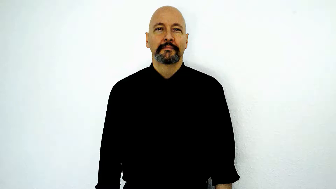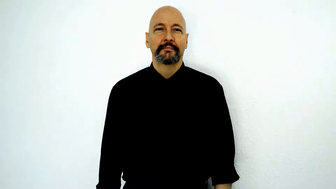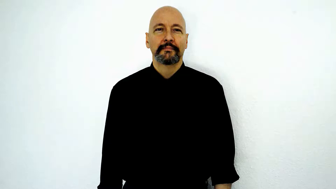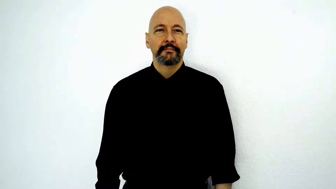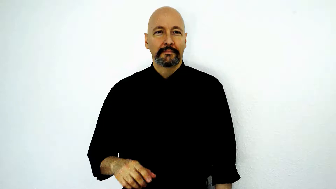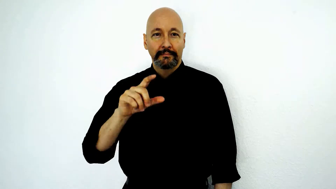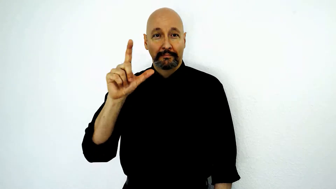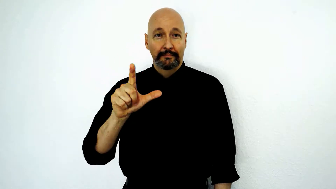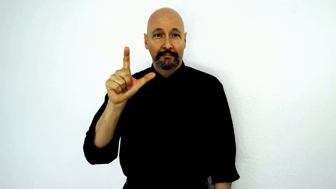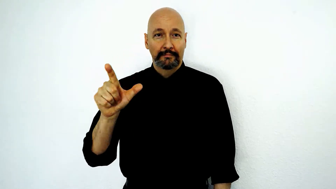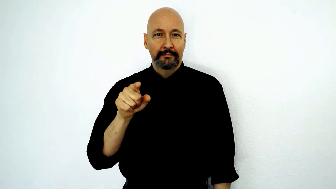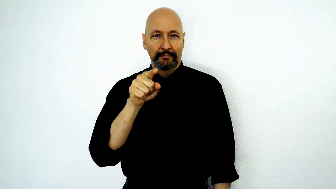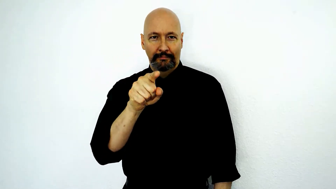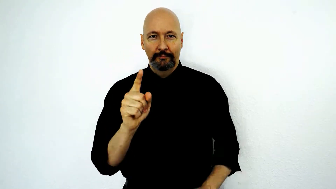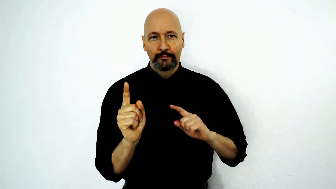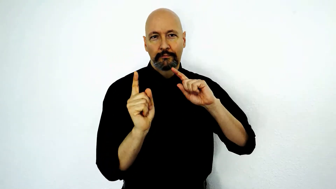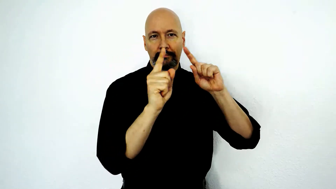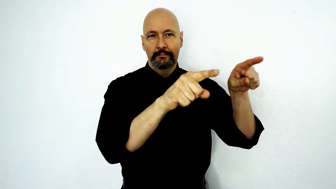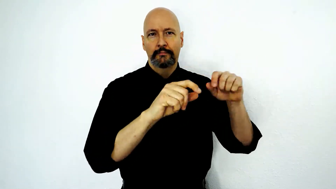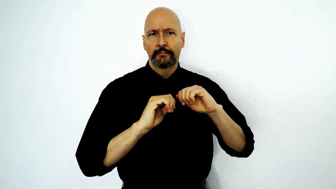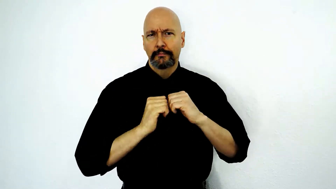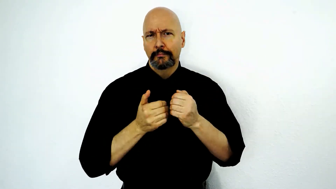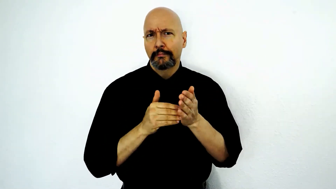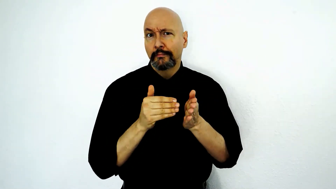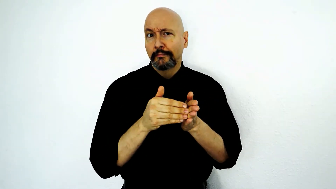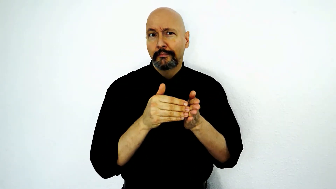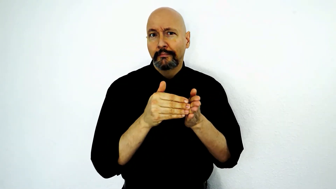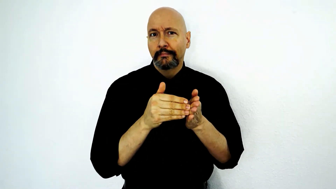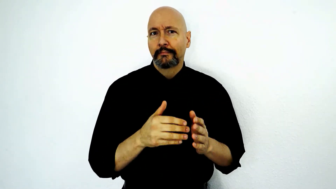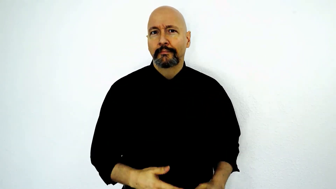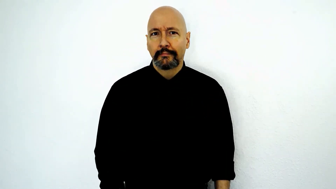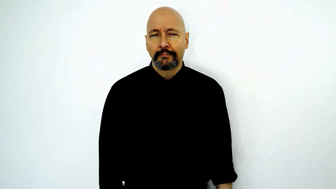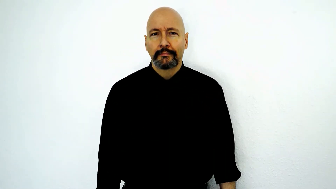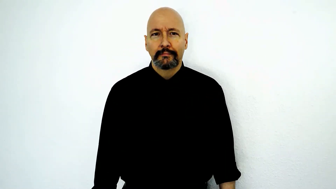LIBRARY, YOU GO HOW-OFTEN?